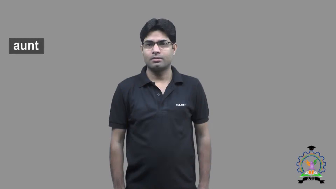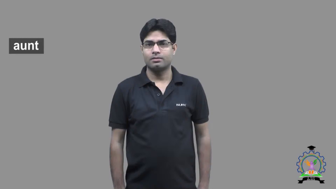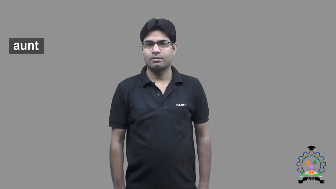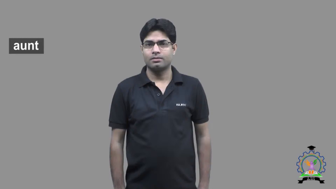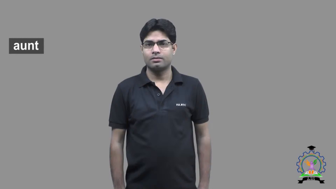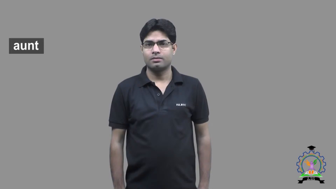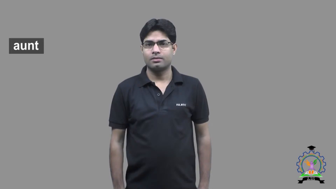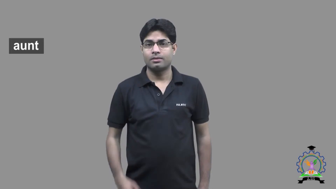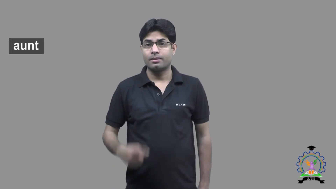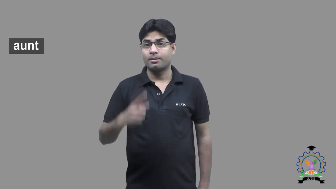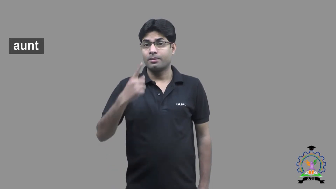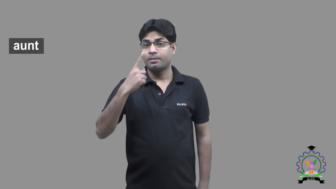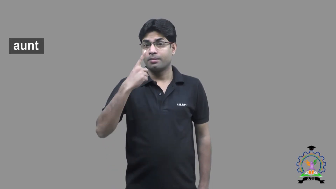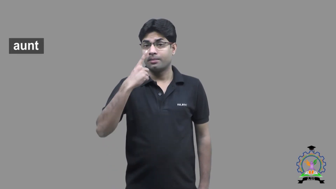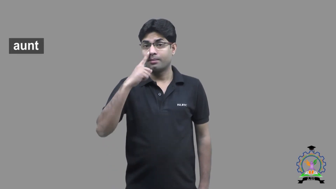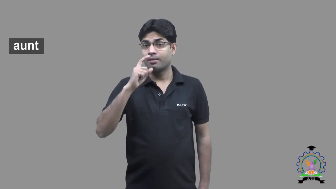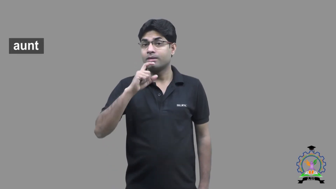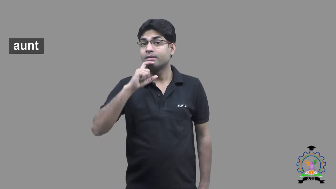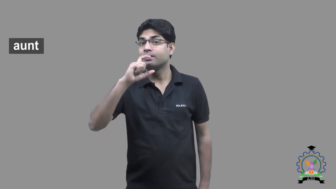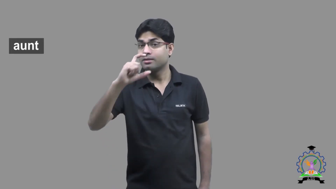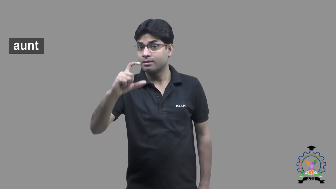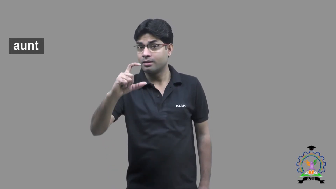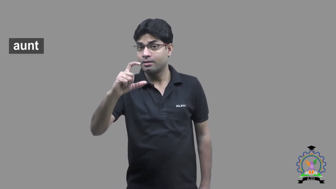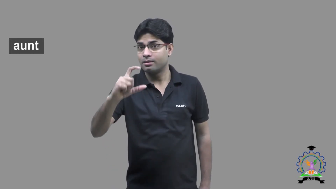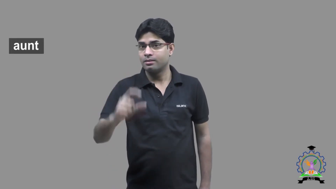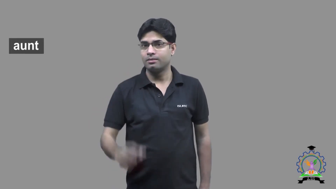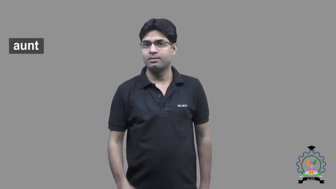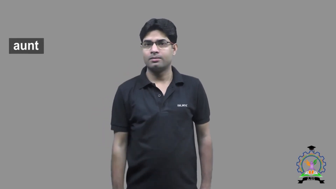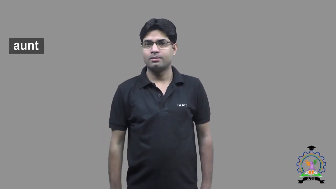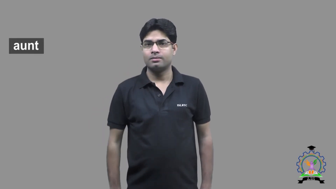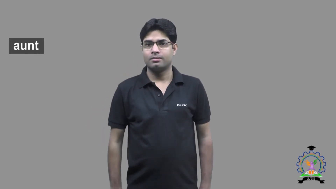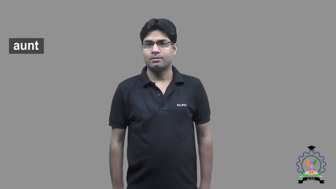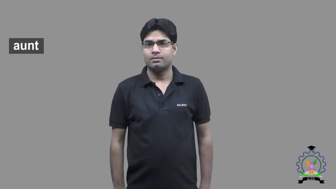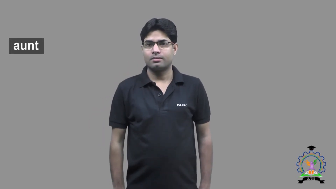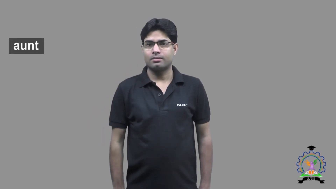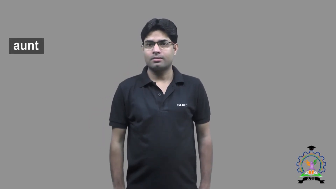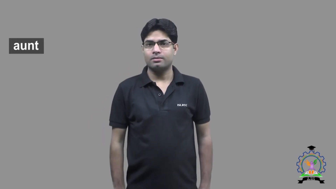aunt